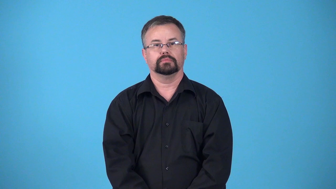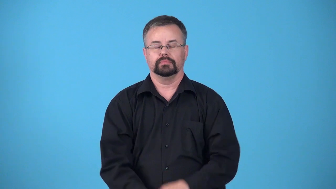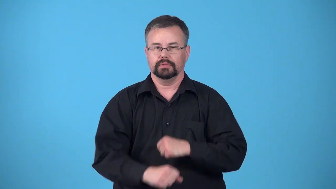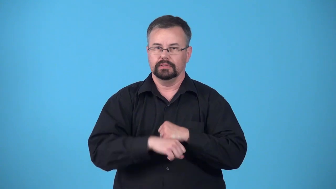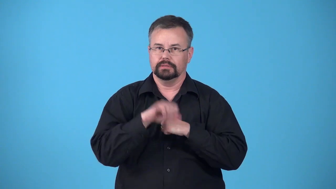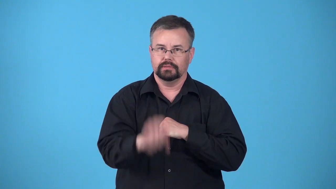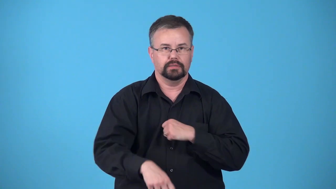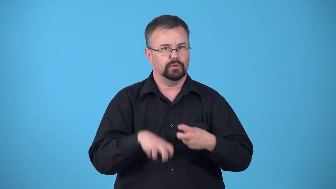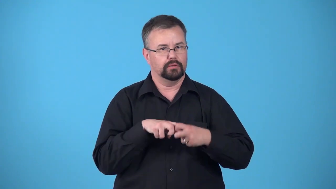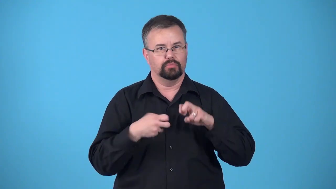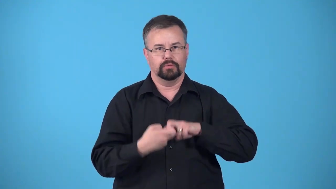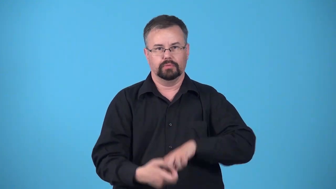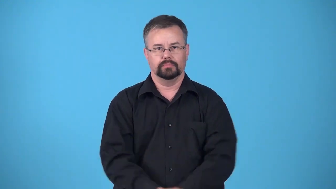storm in a teacup, tempest in a teapot